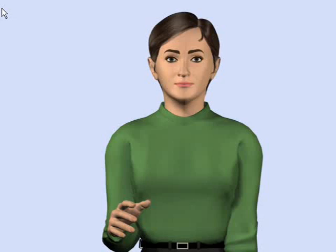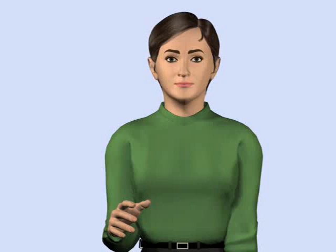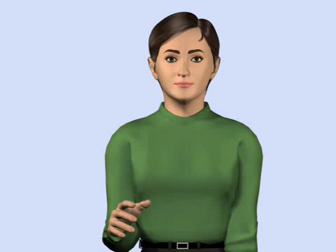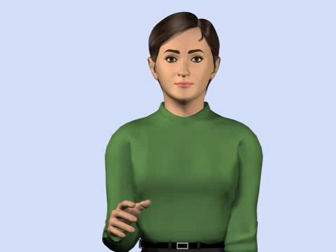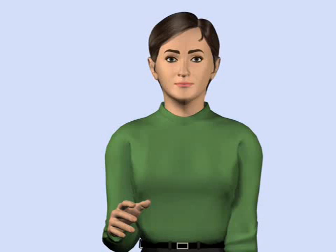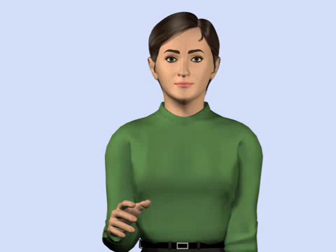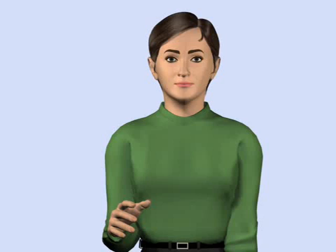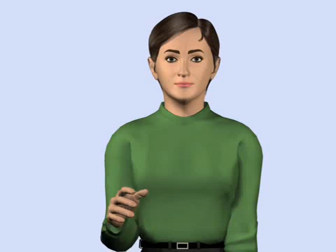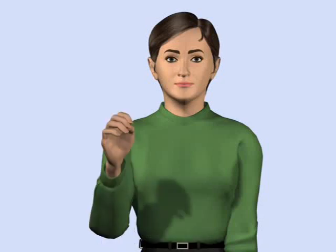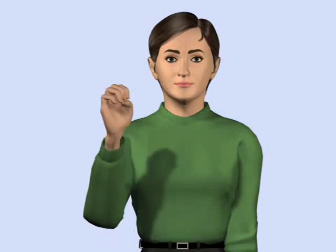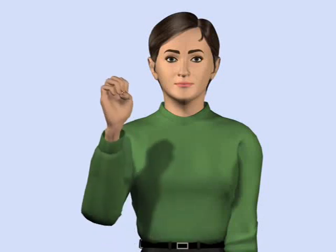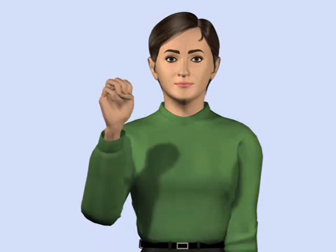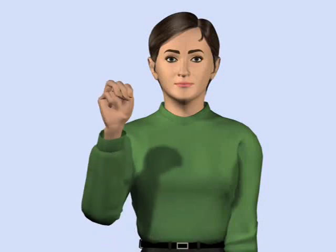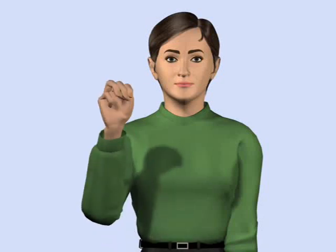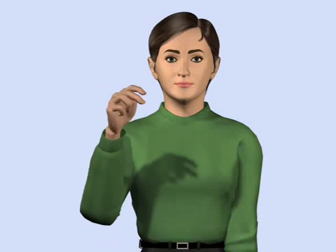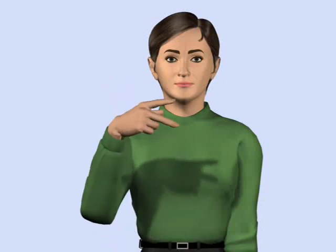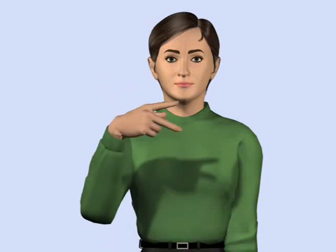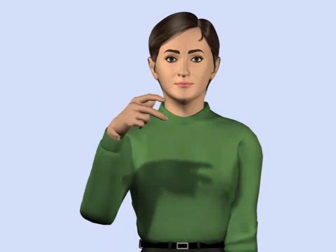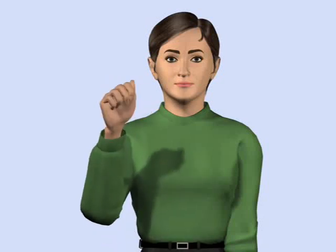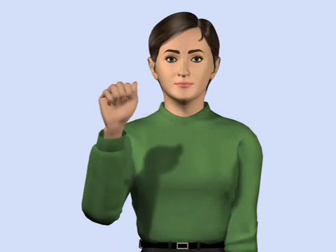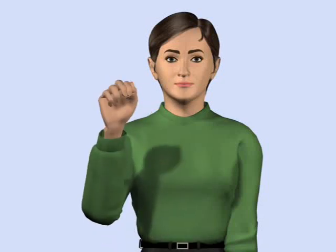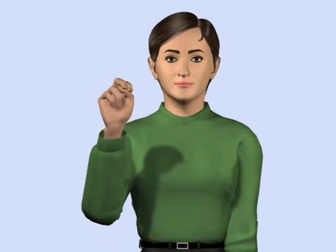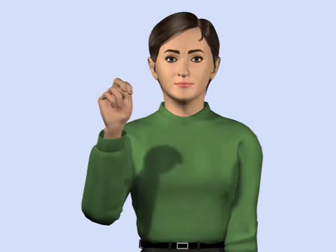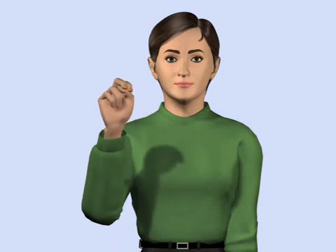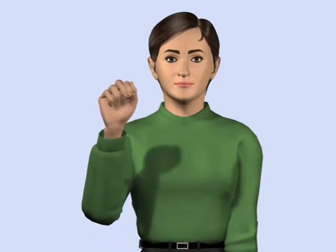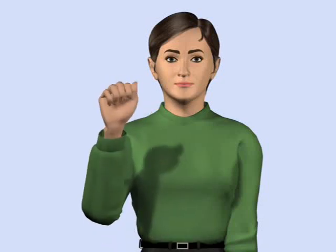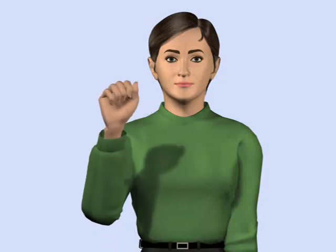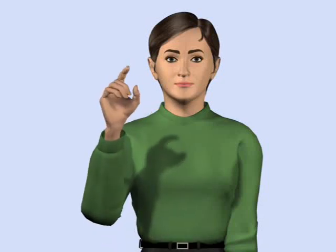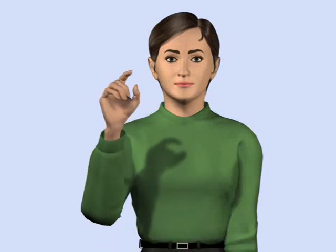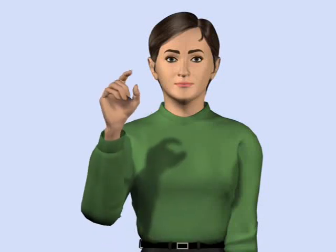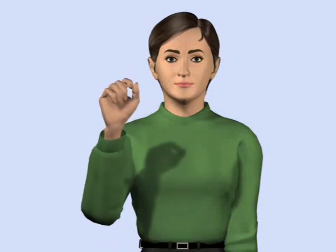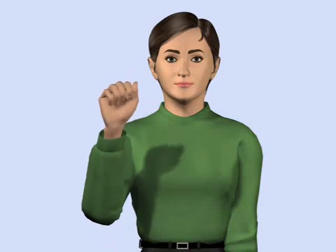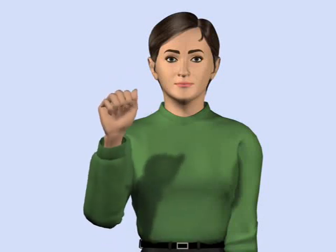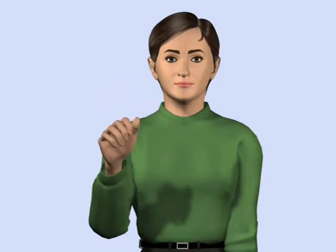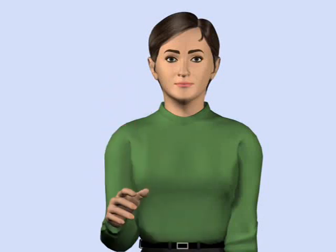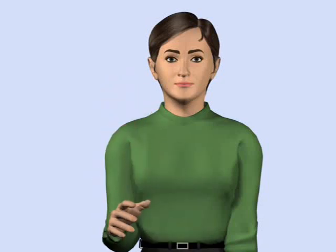empanada